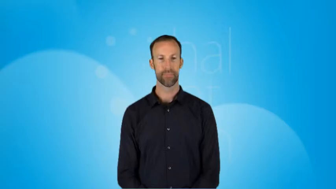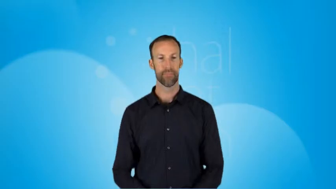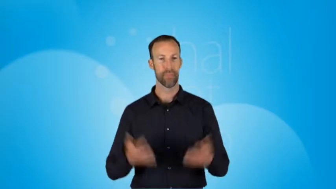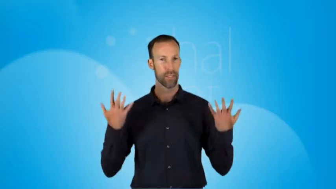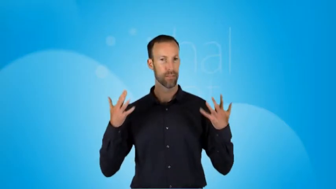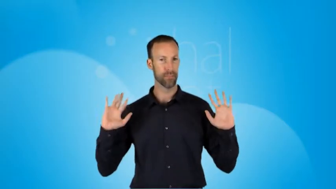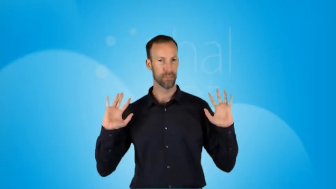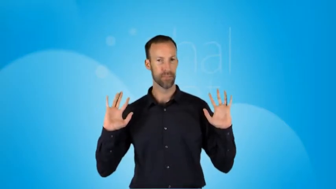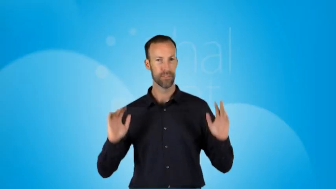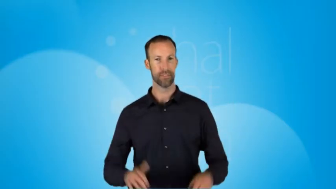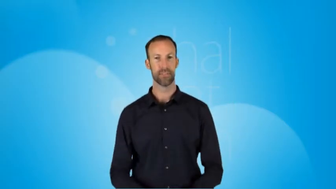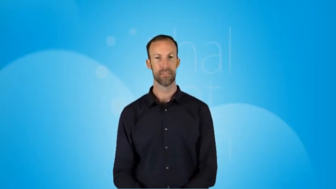completion